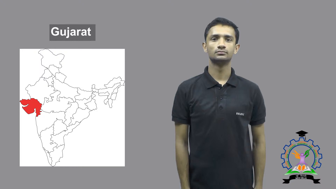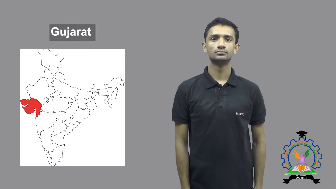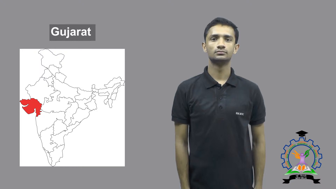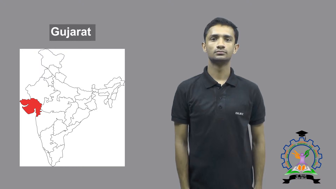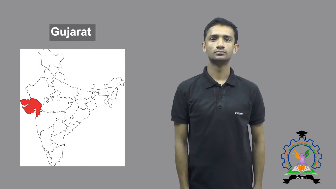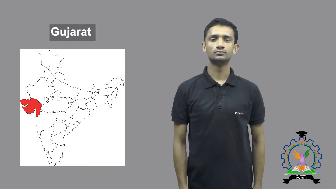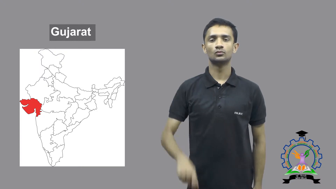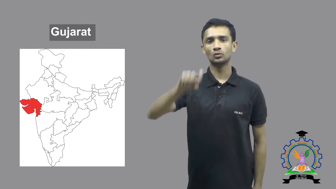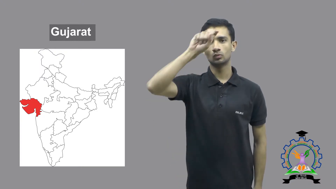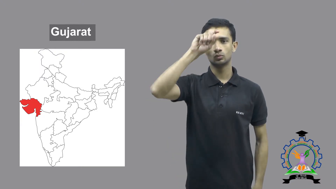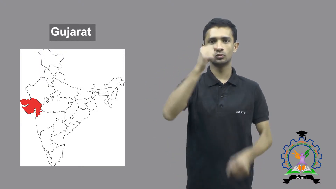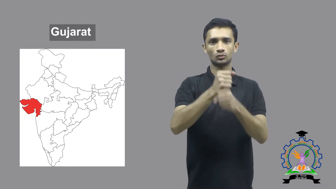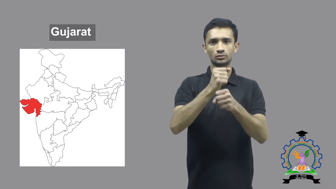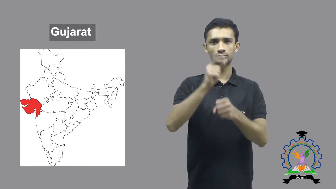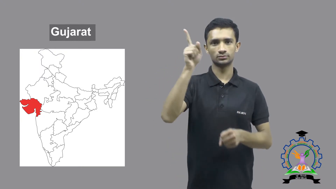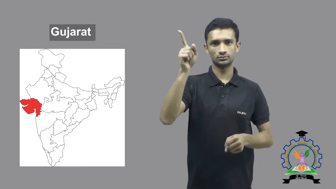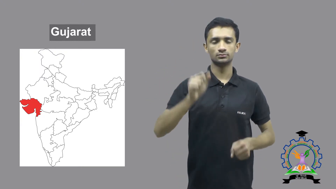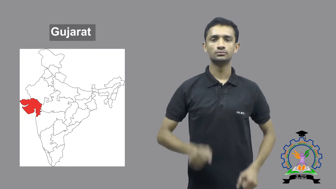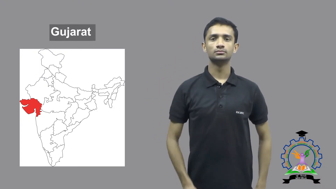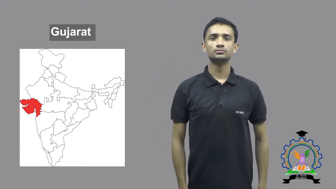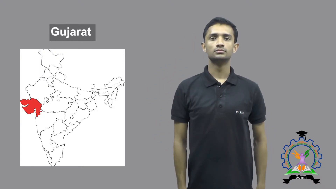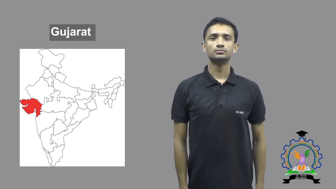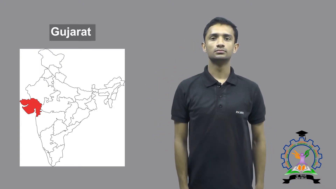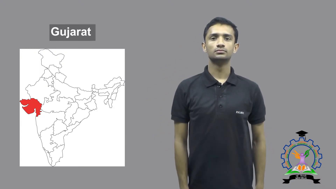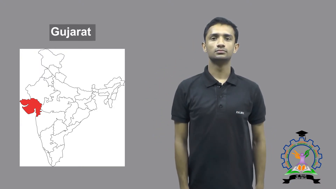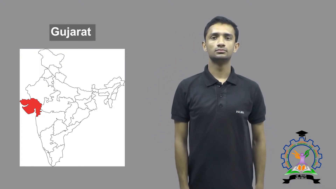Gujarat